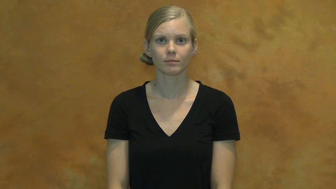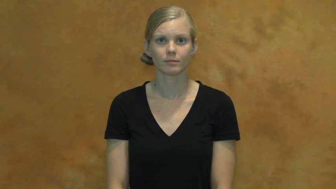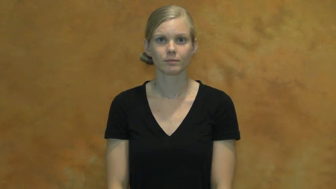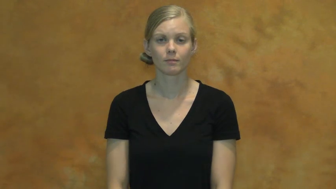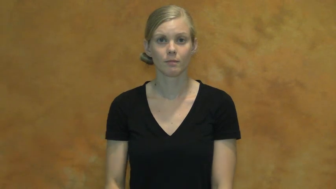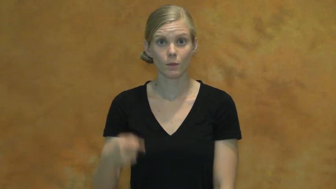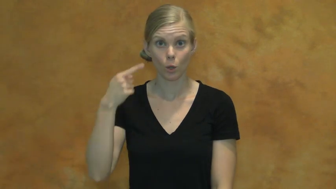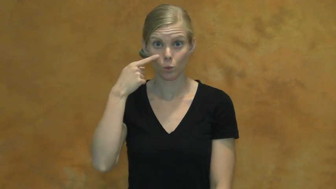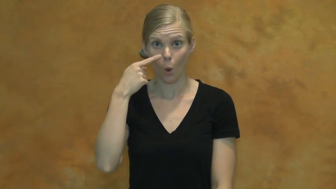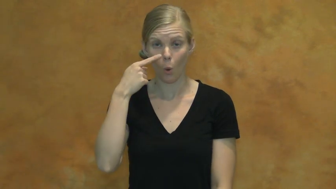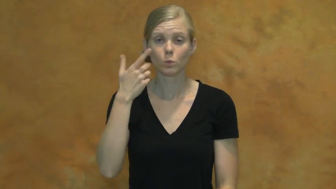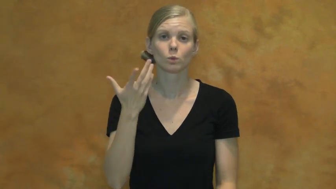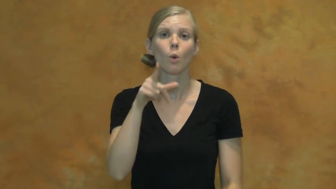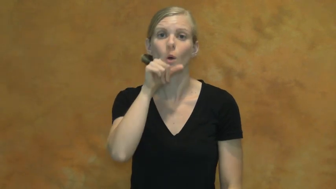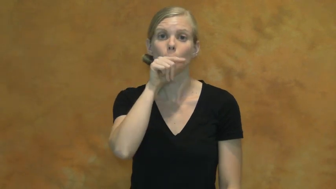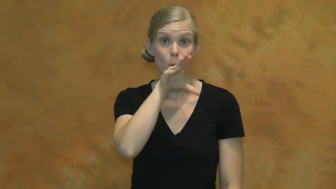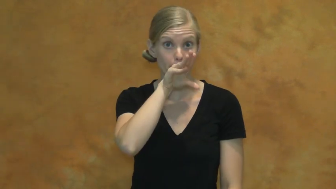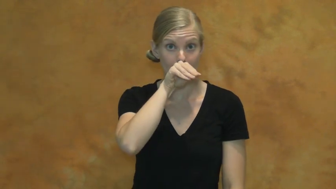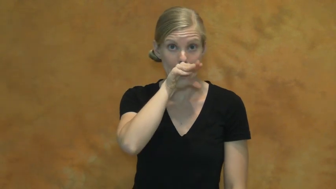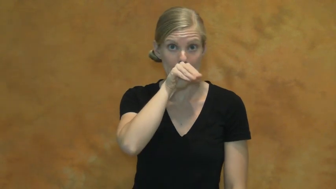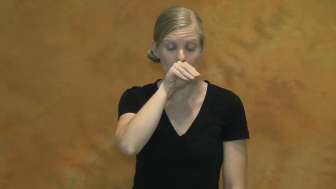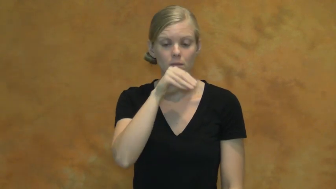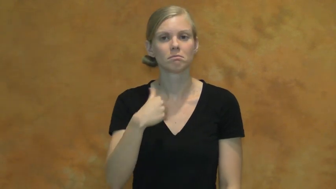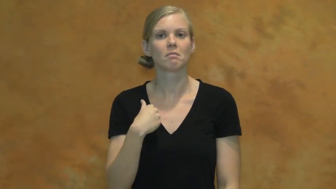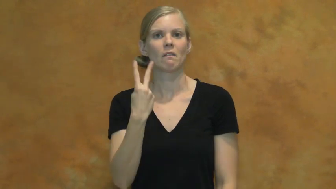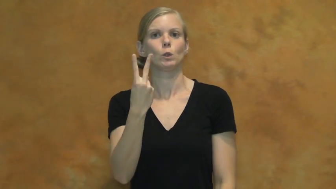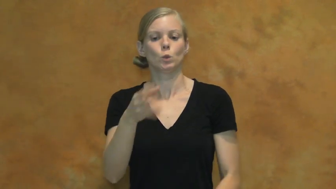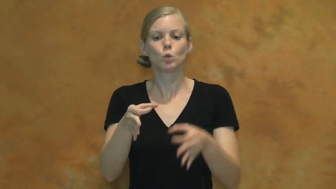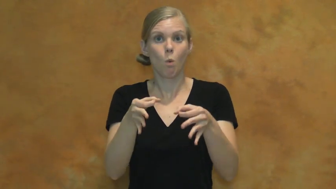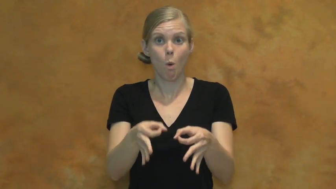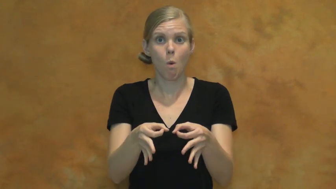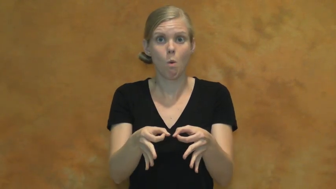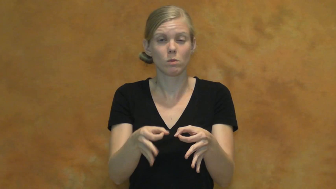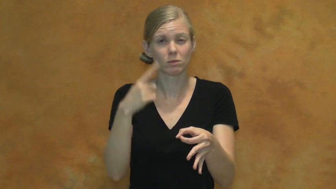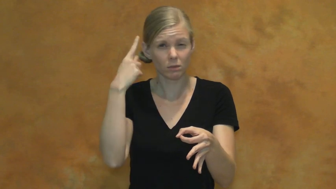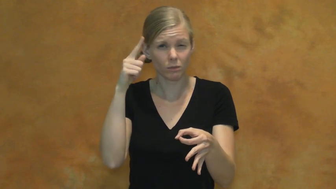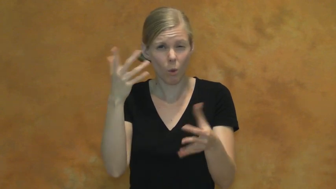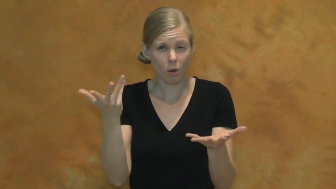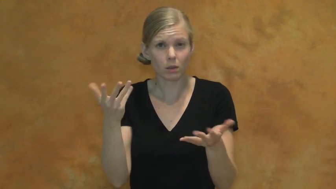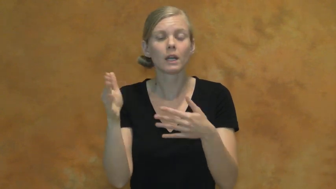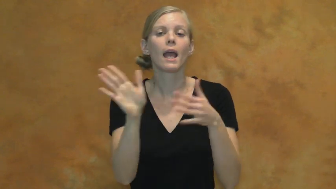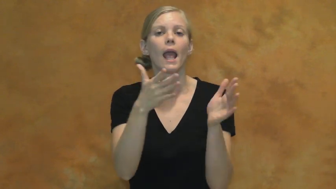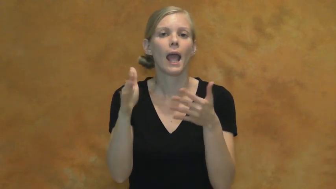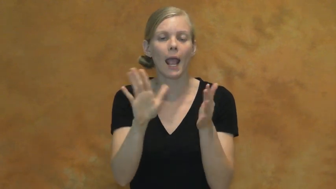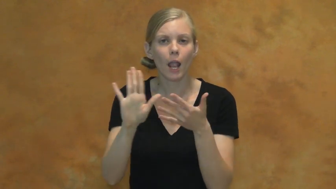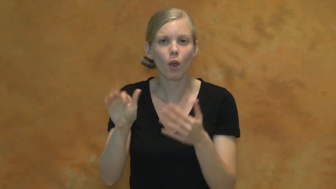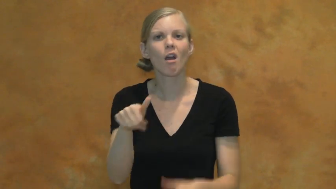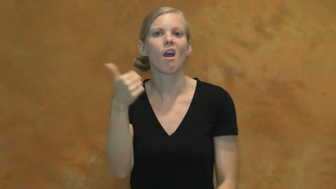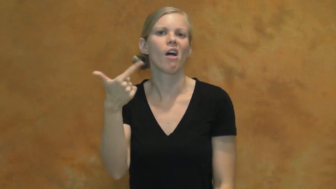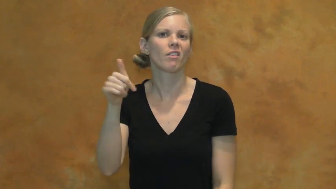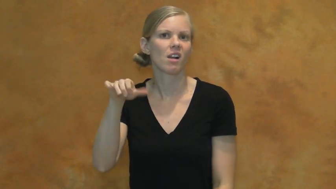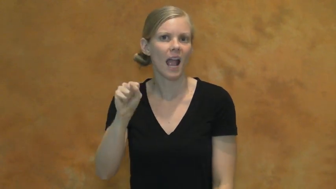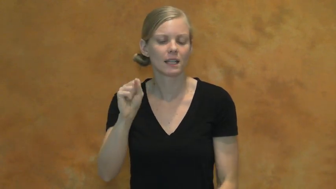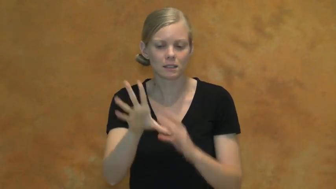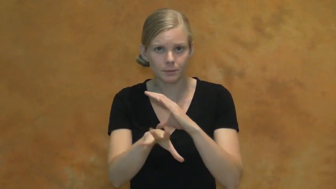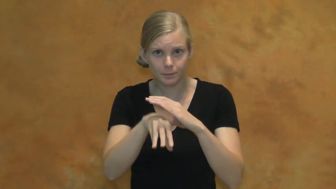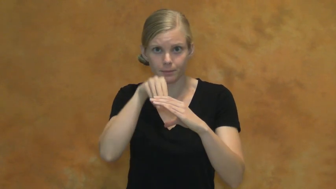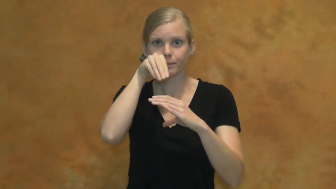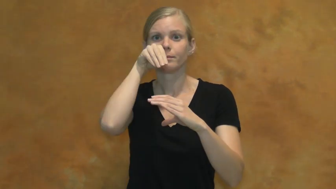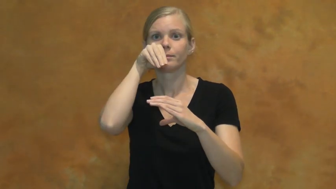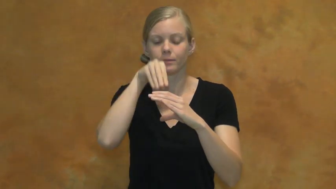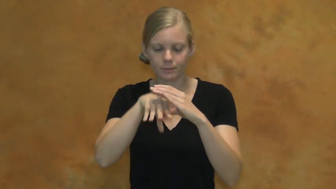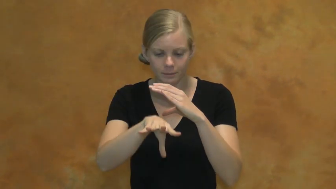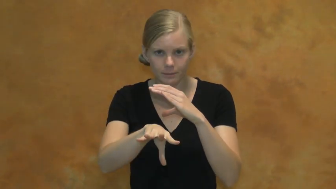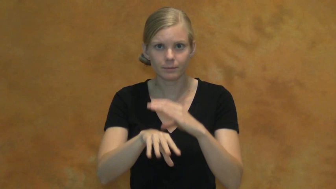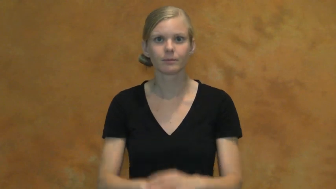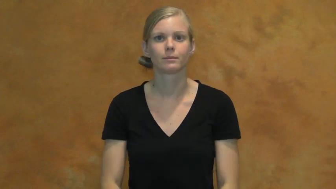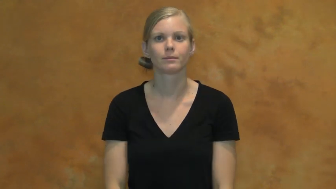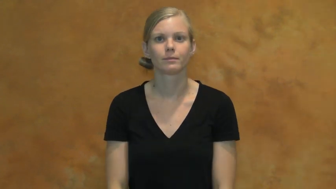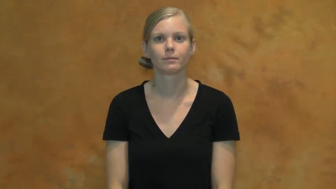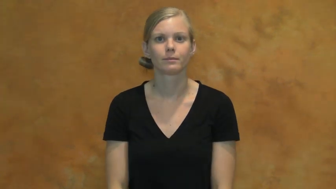nostril